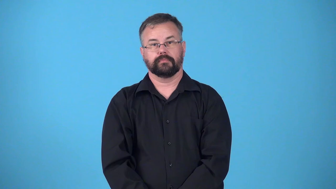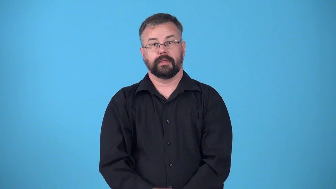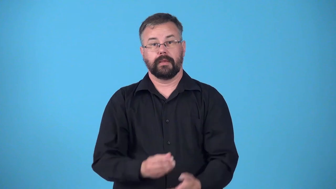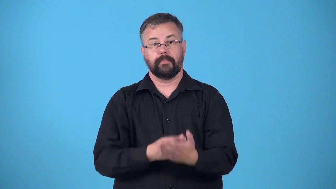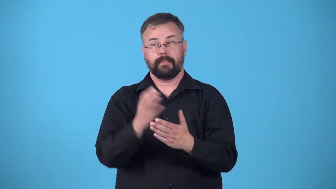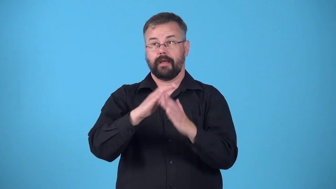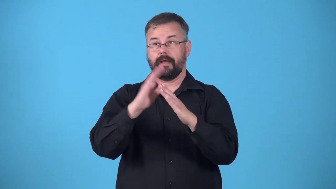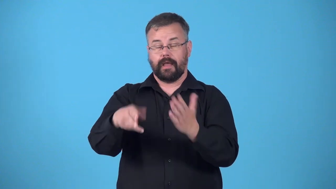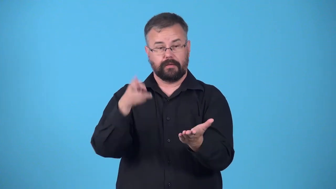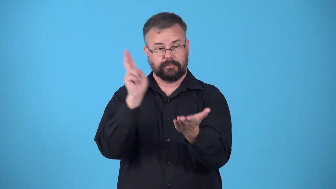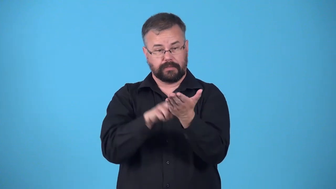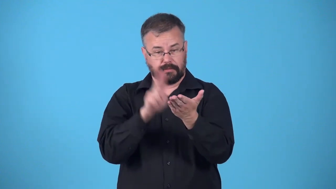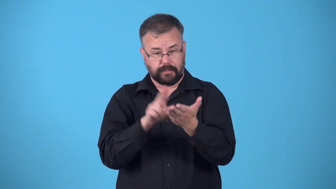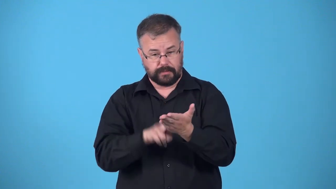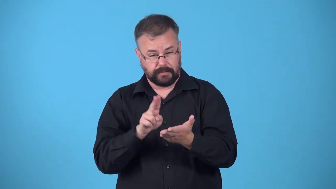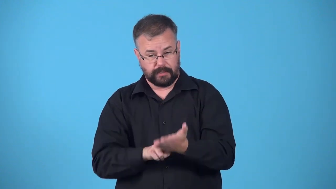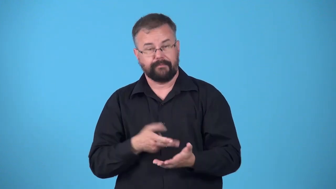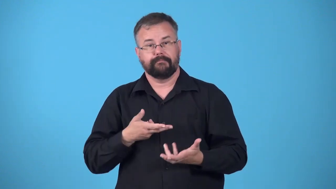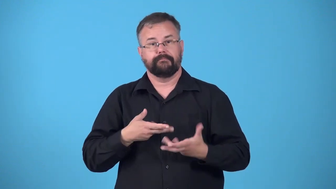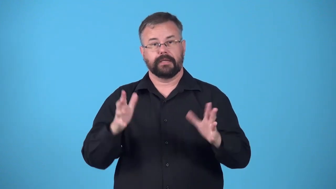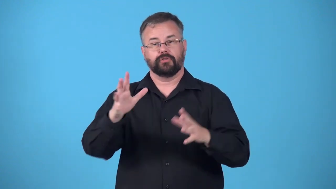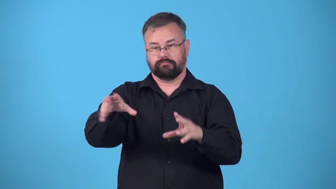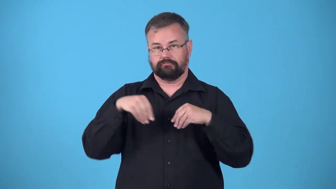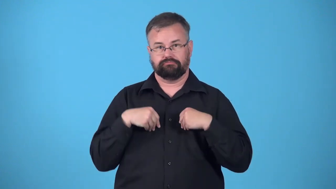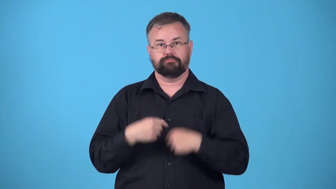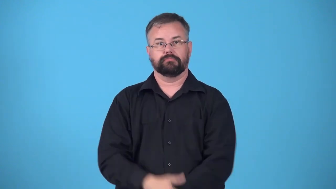close on house